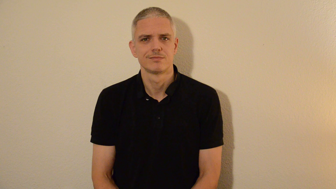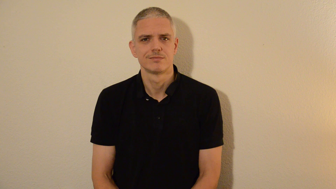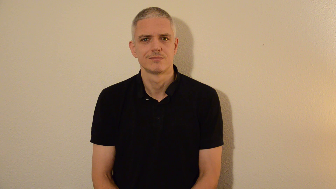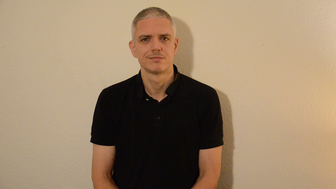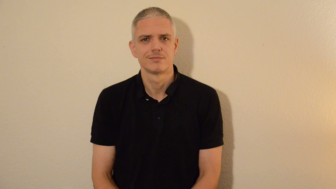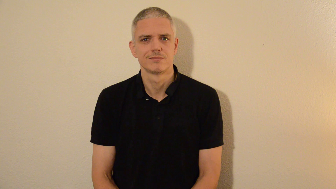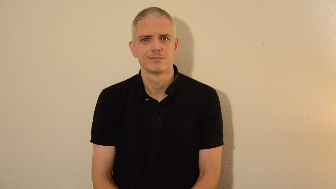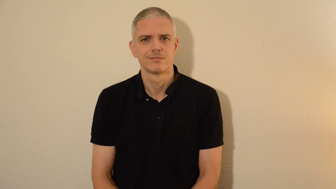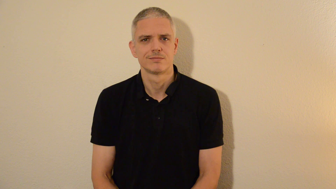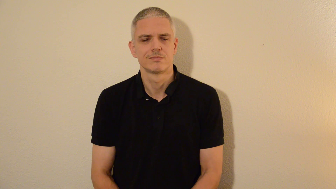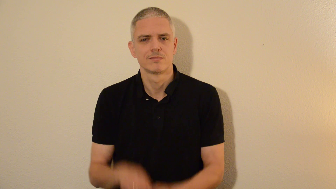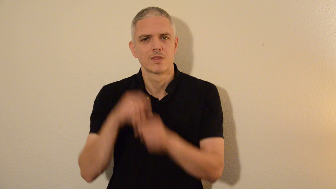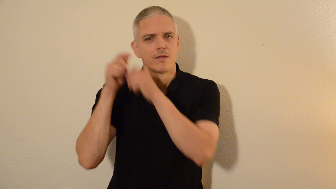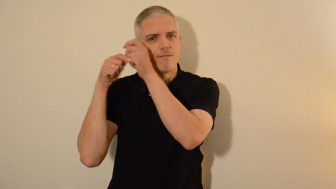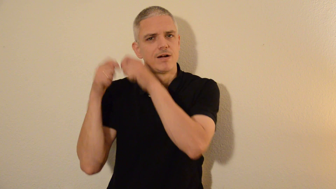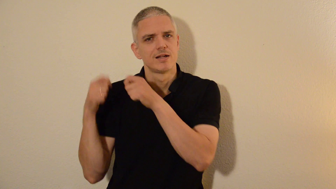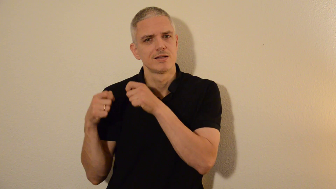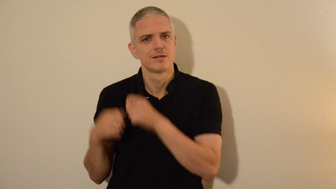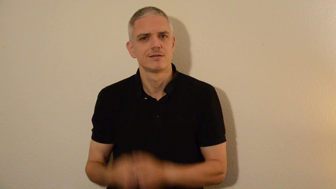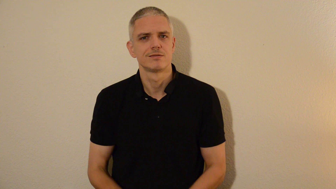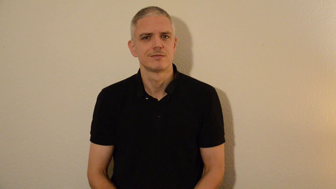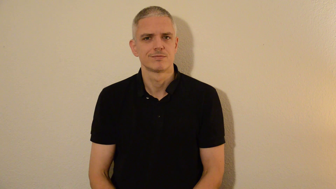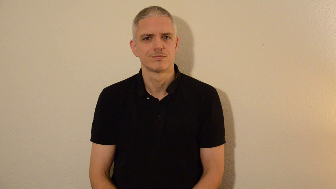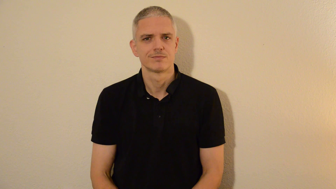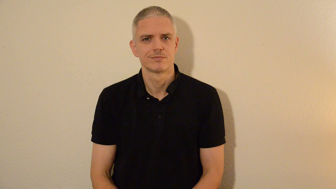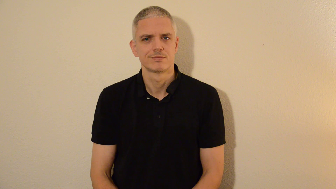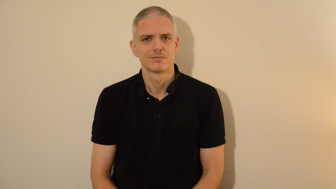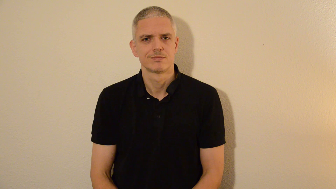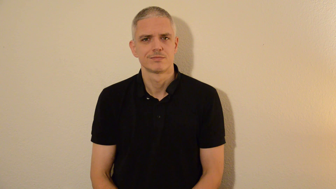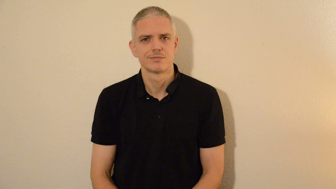braid